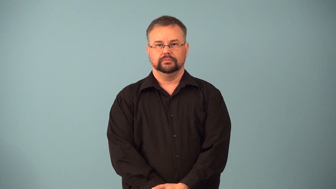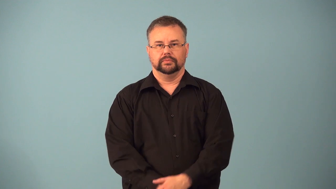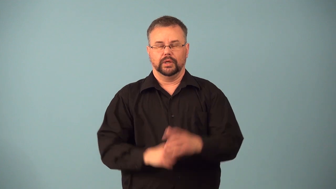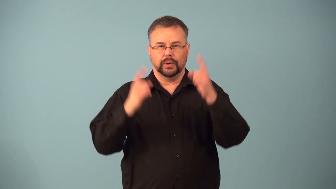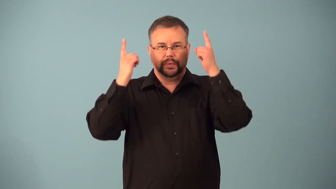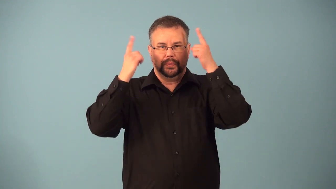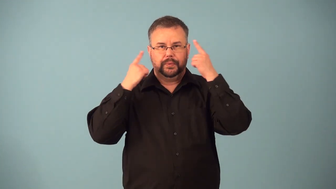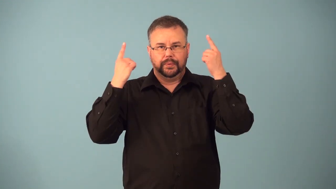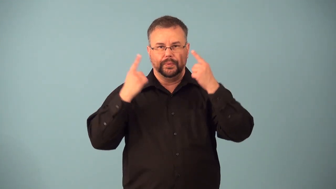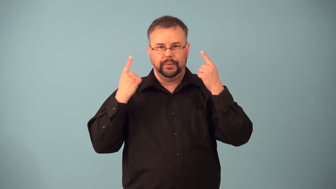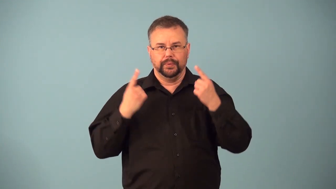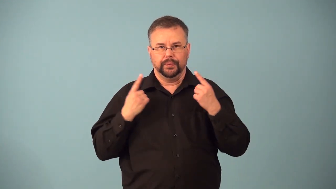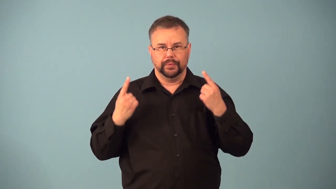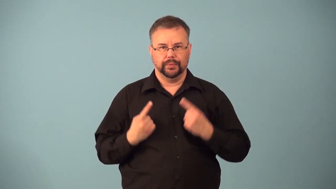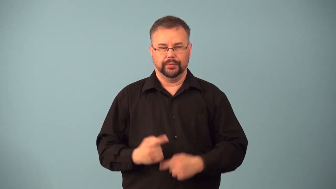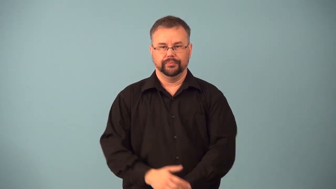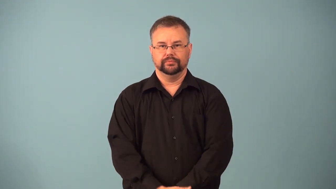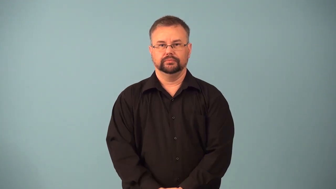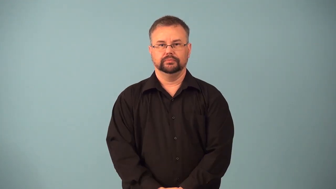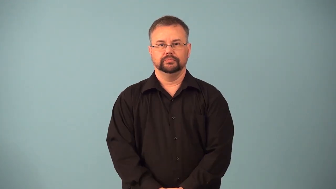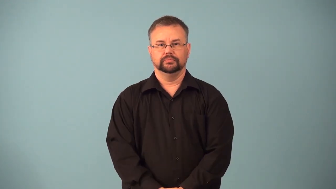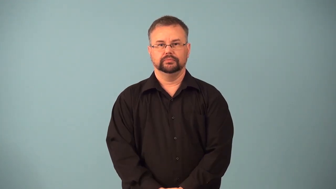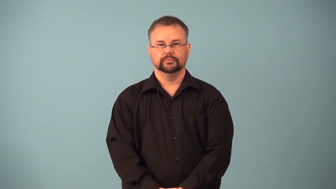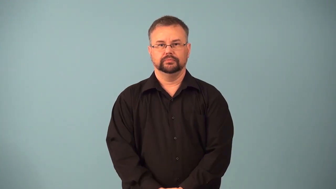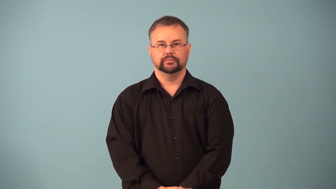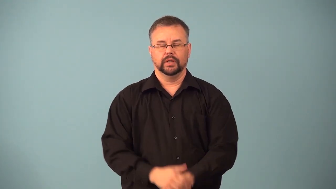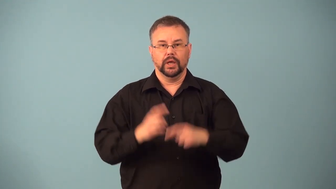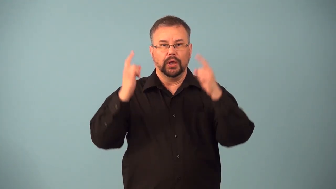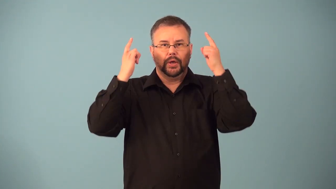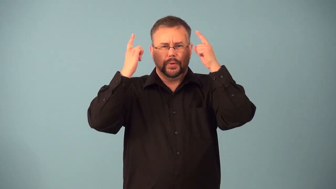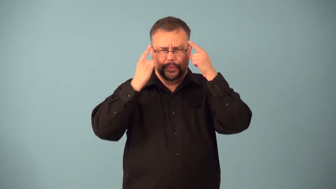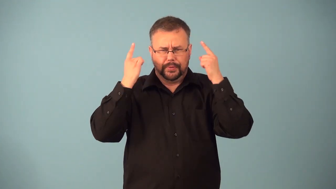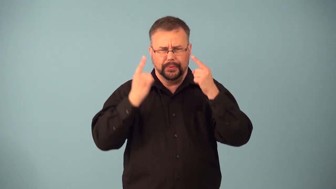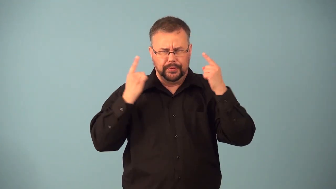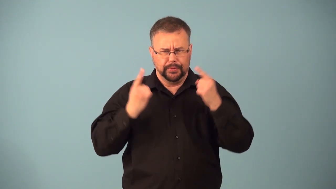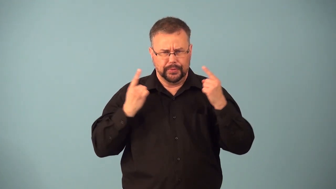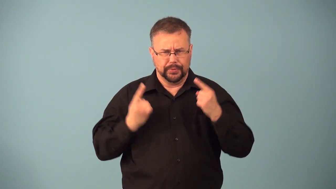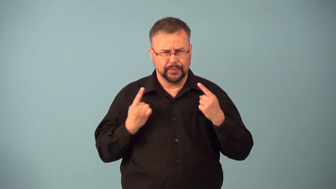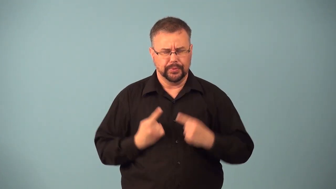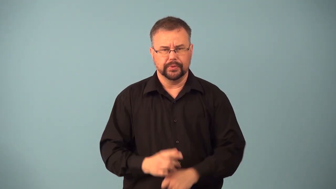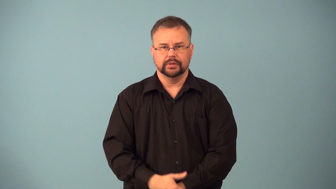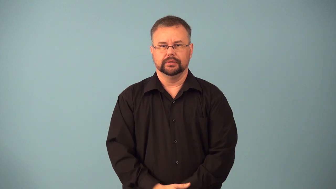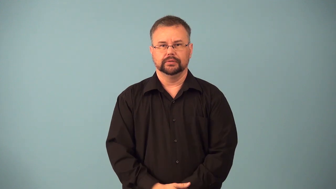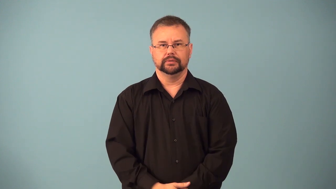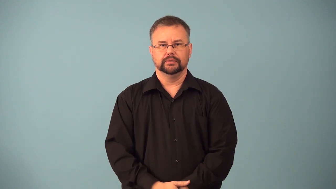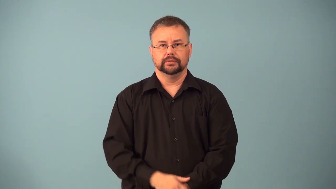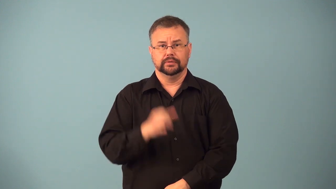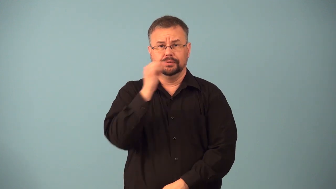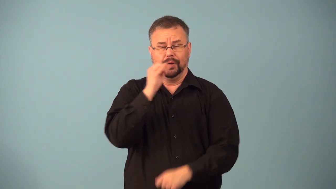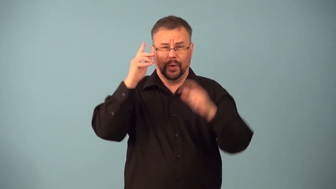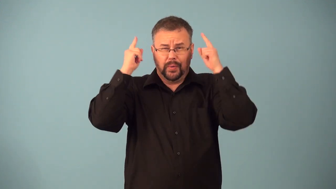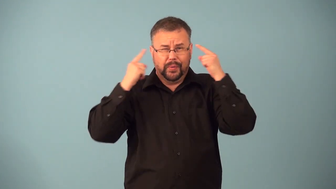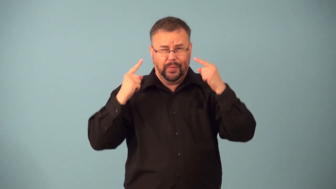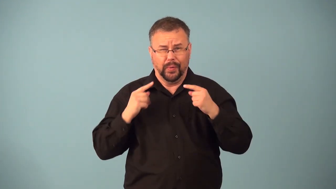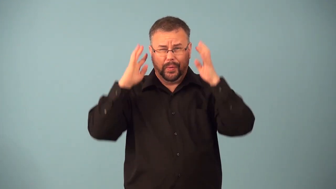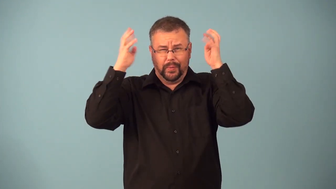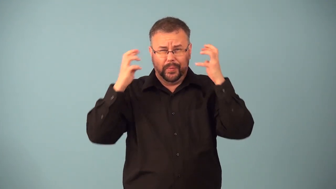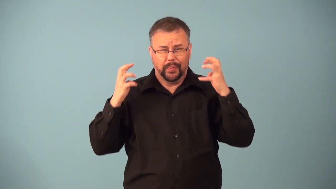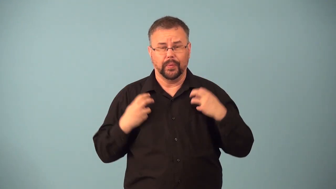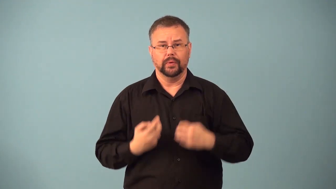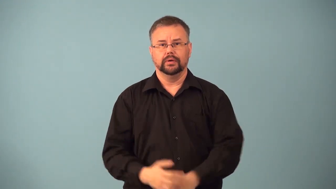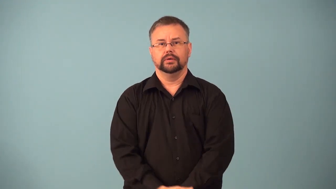frizzy,frizzier,frizziest,curly,curlier,curliest